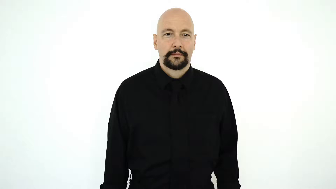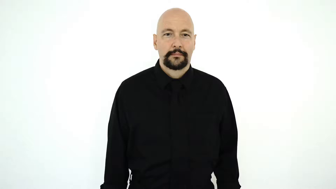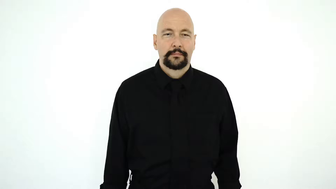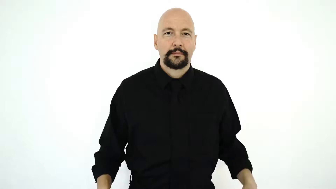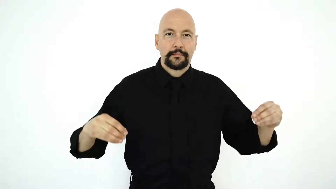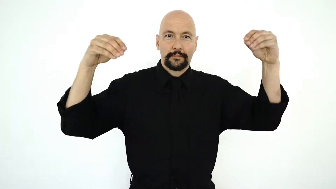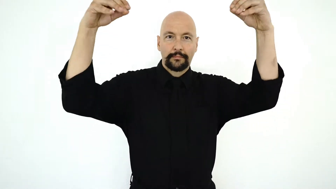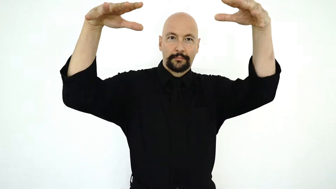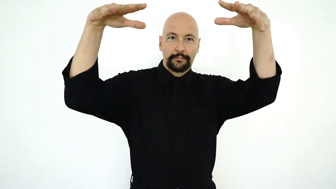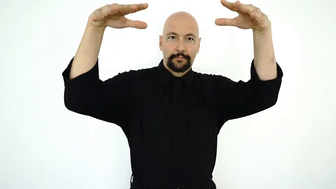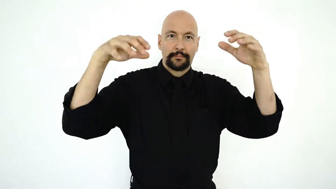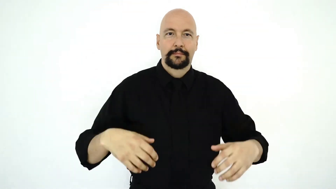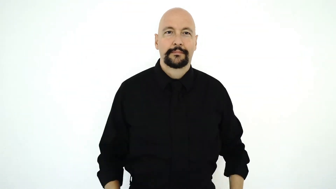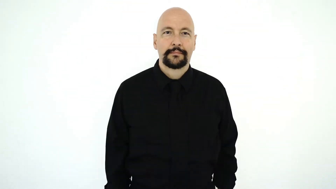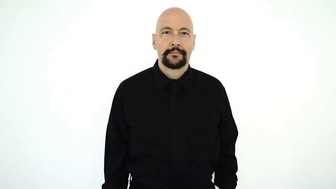LIGHTS-ON